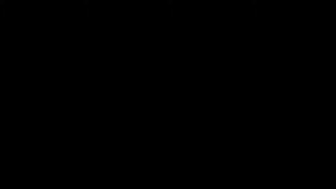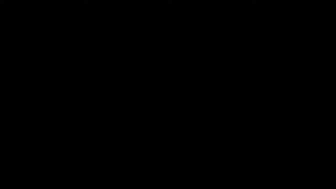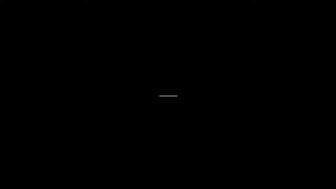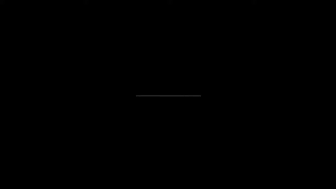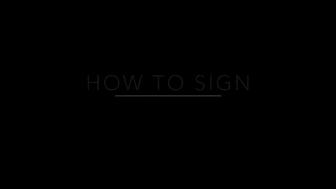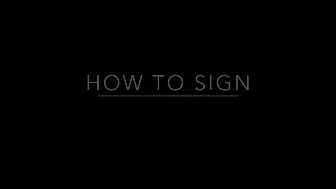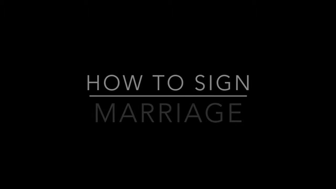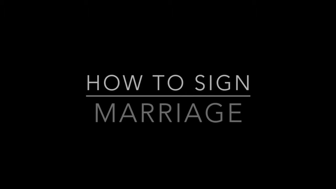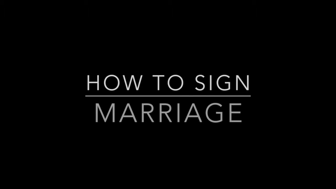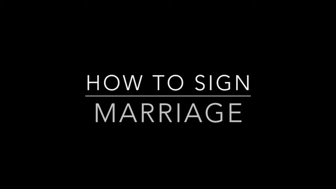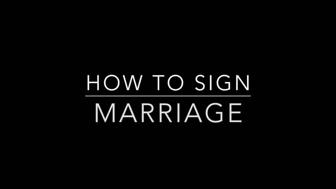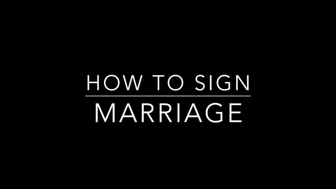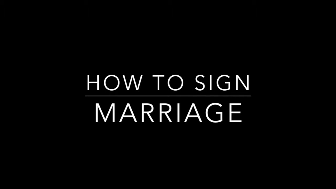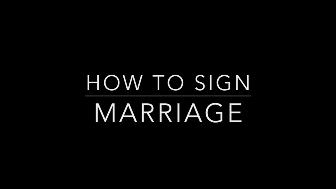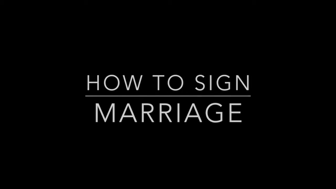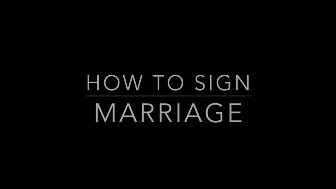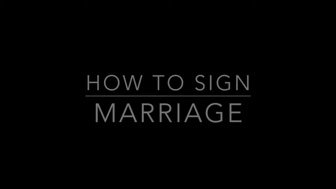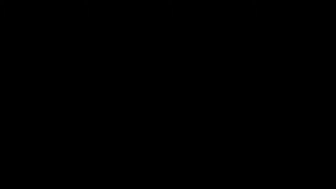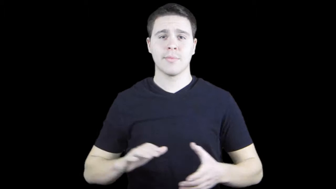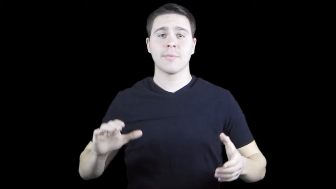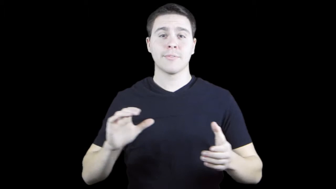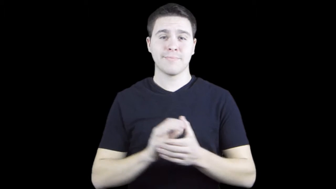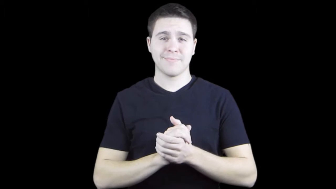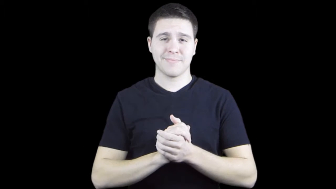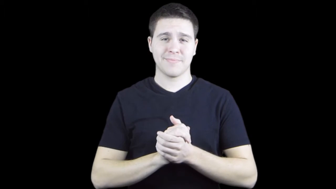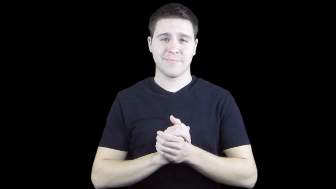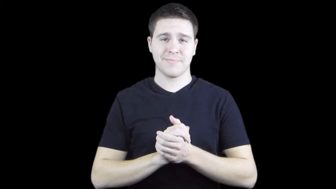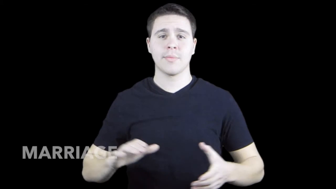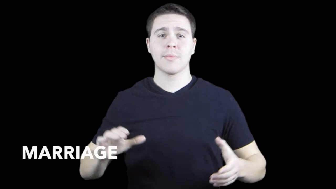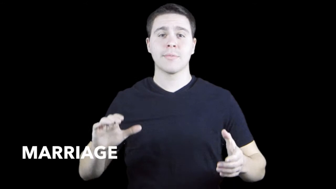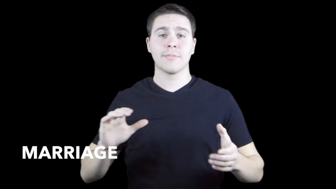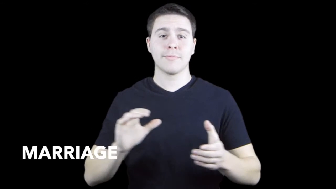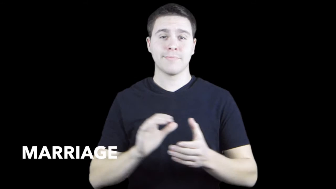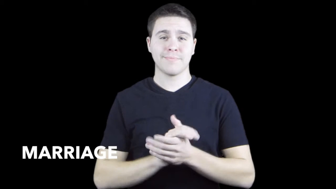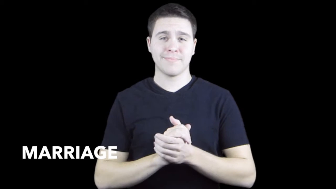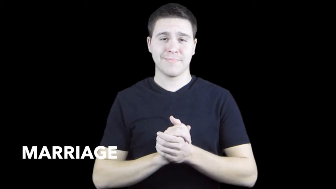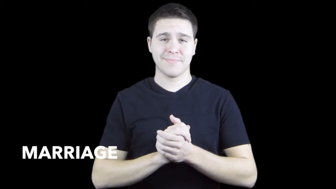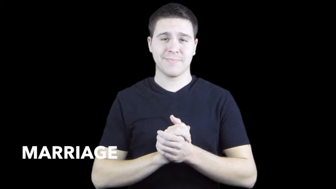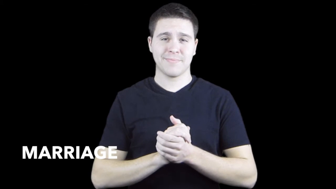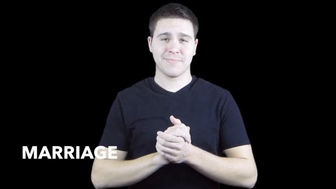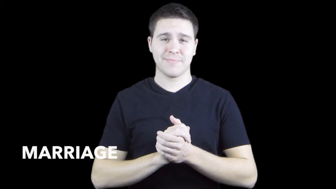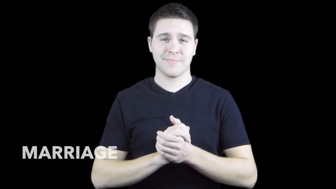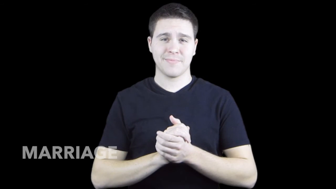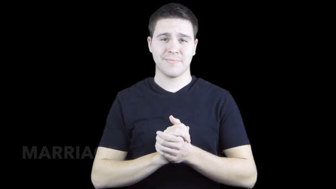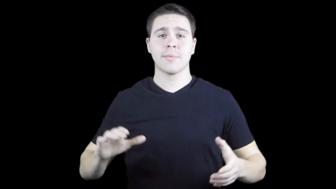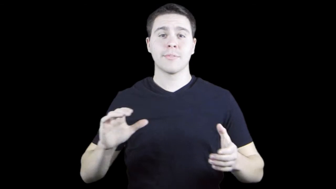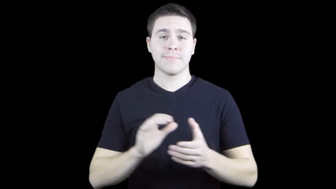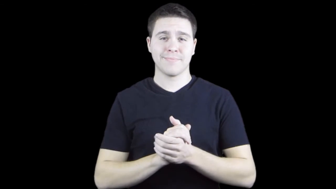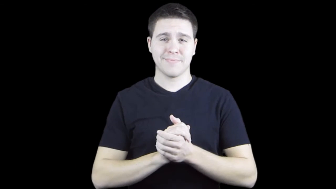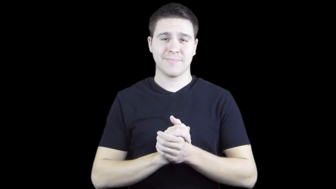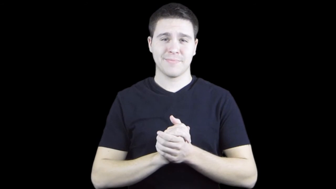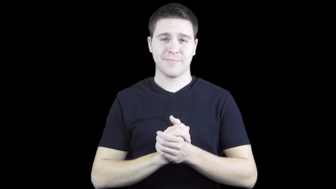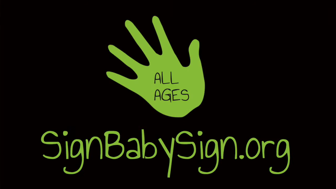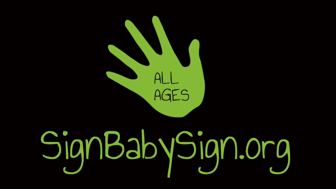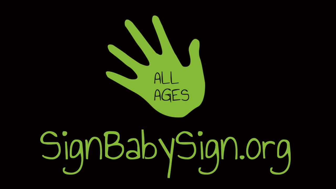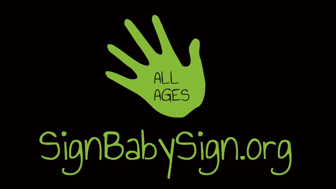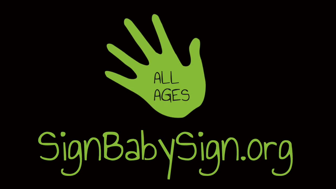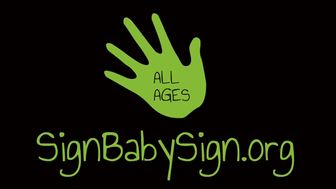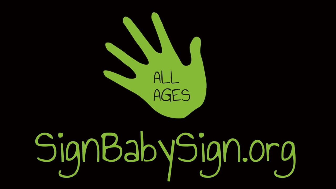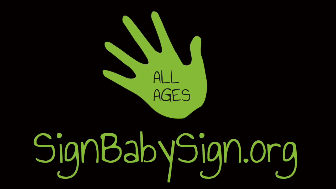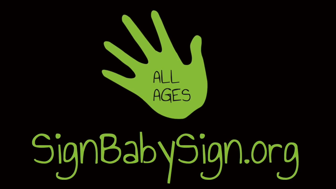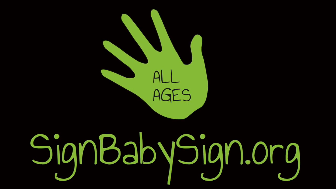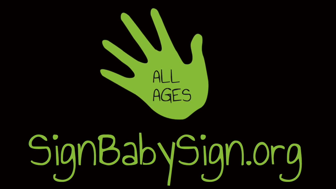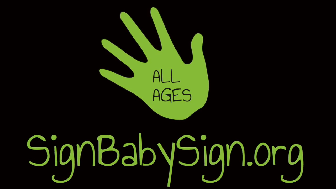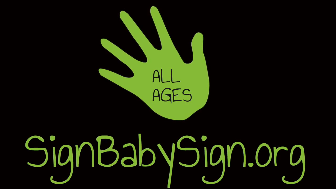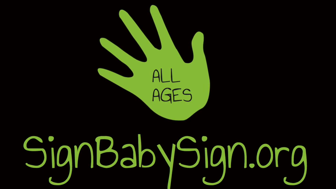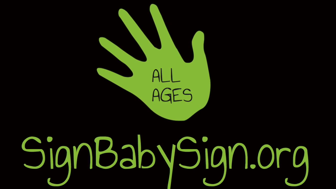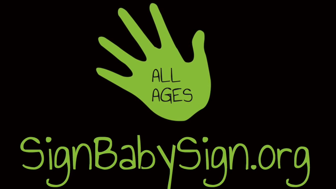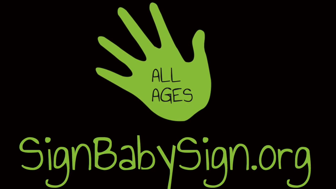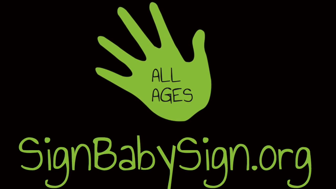Marriage